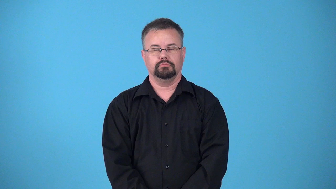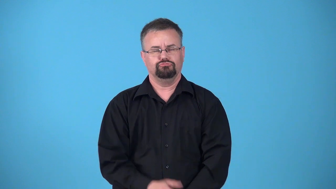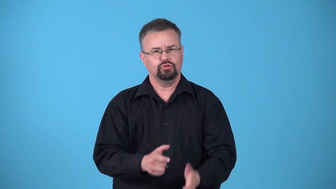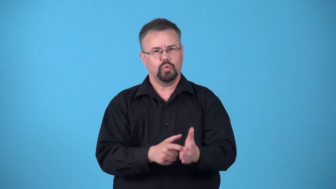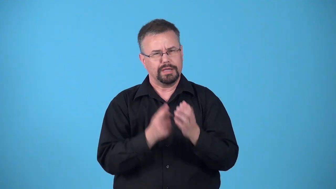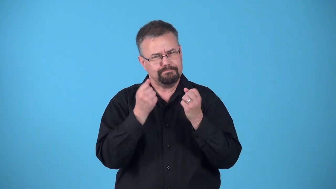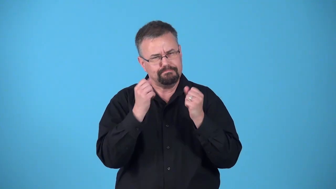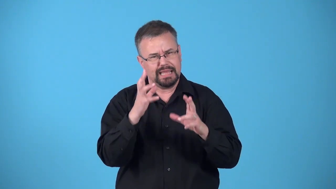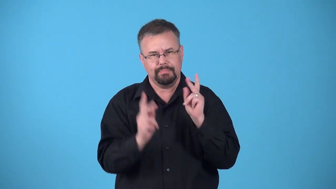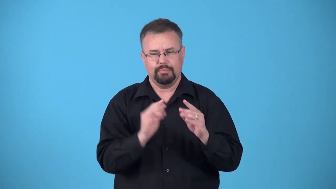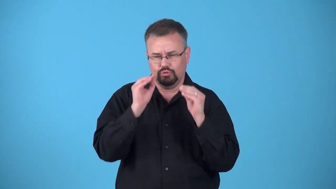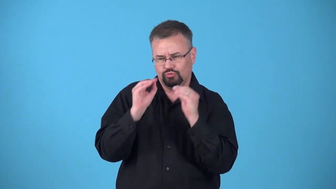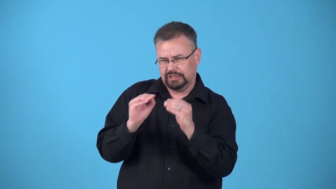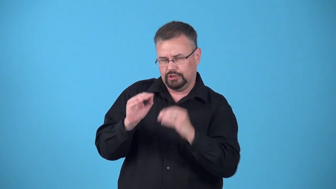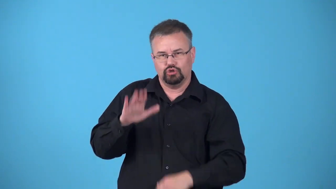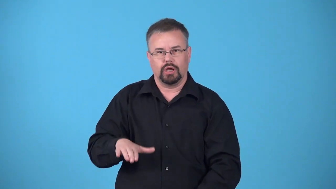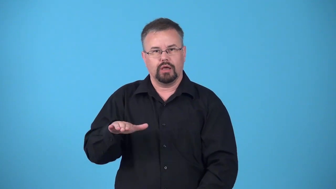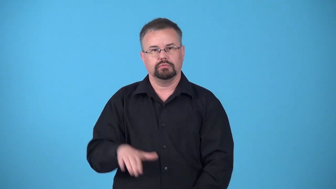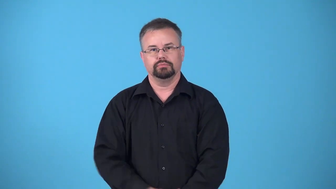it takes a village to raise a child